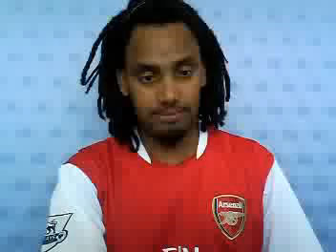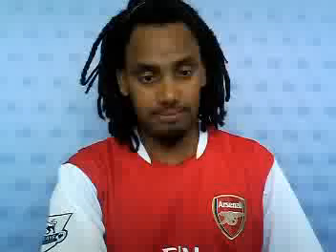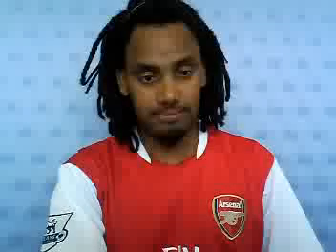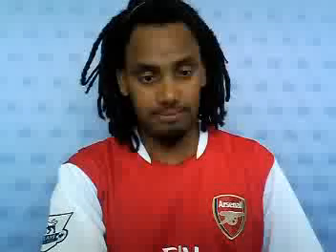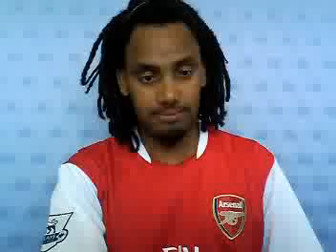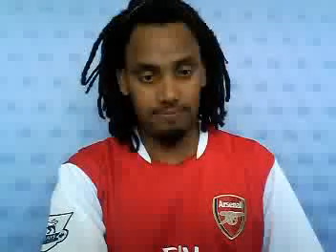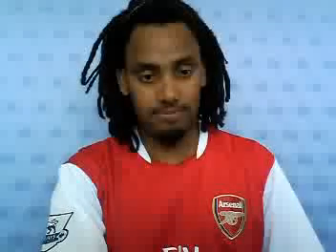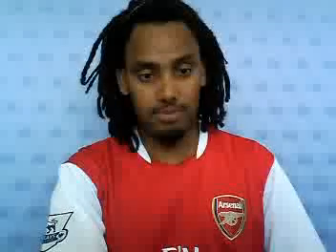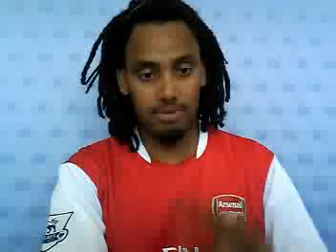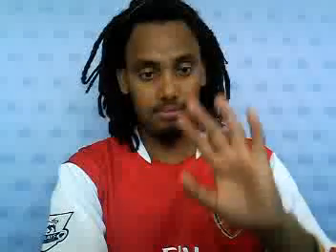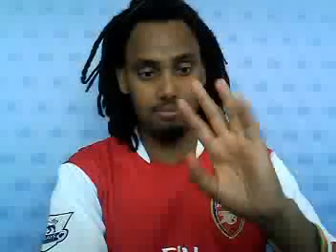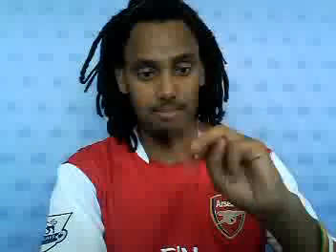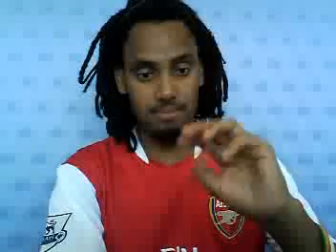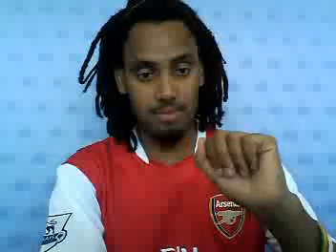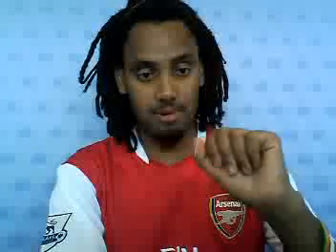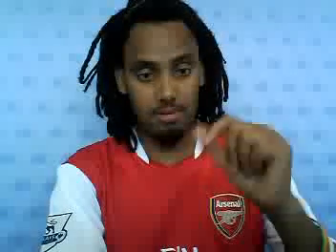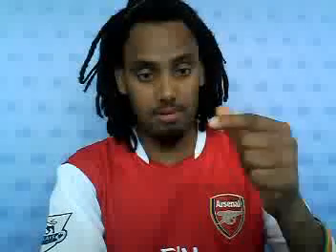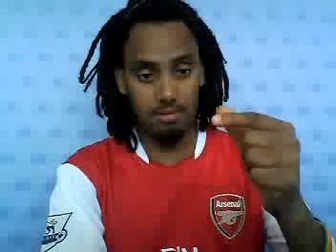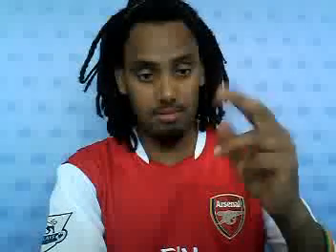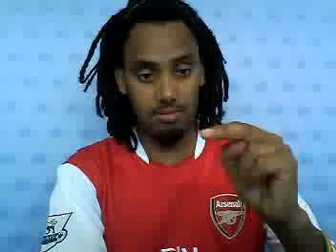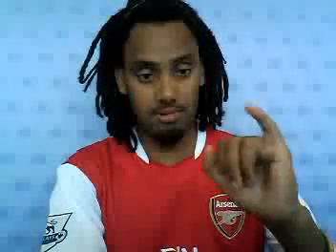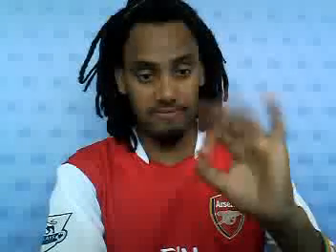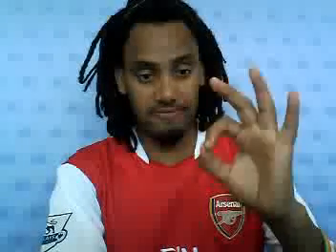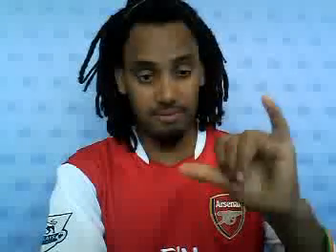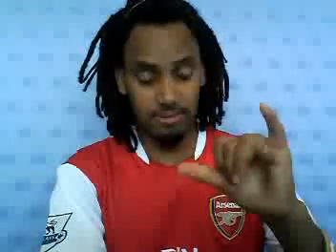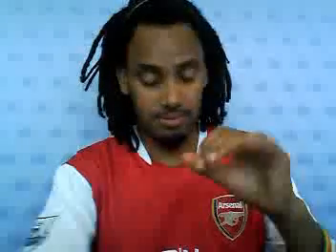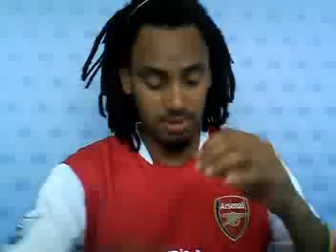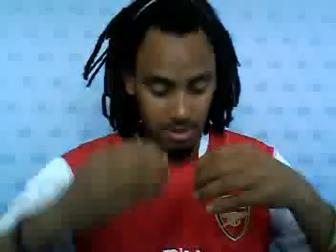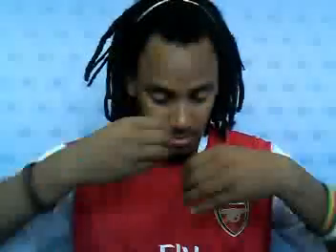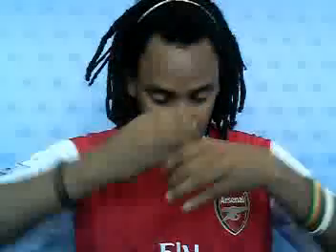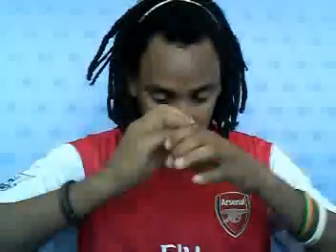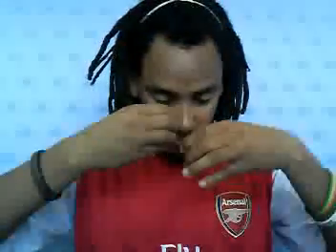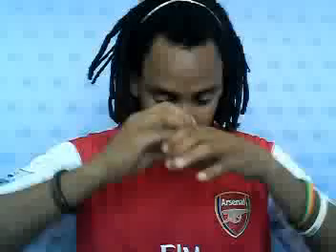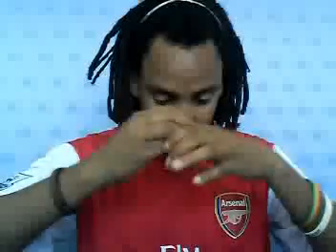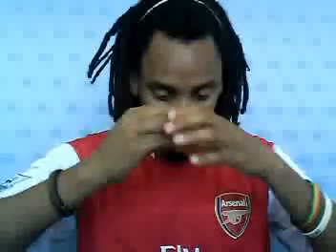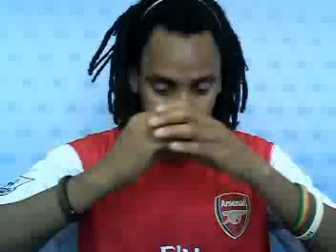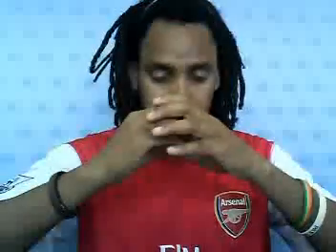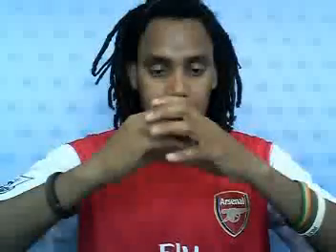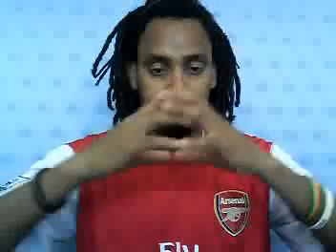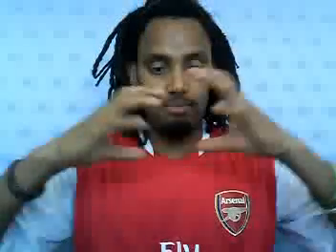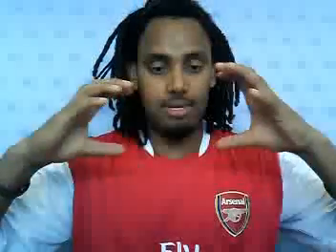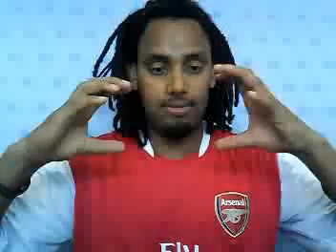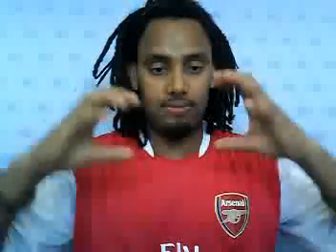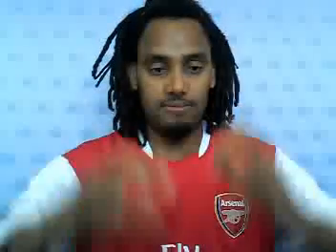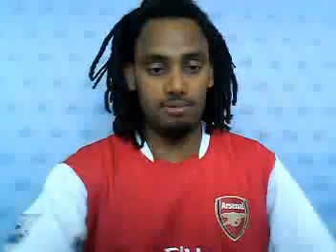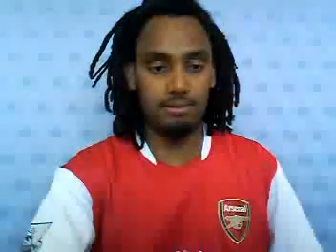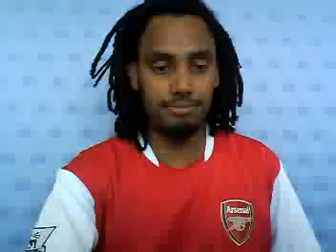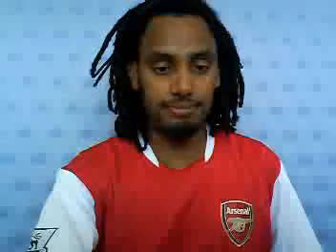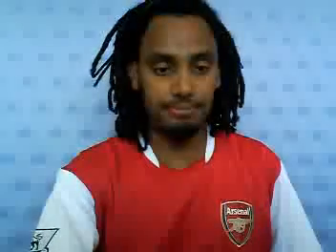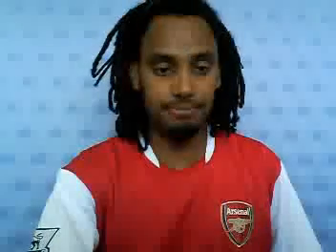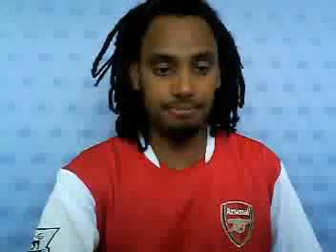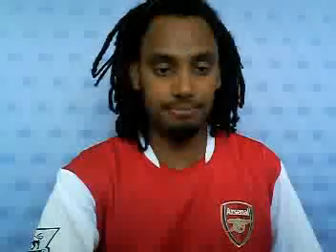Magnify